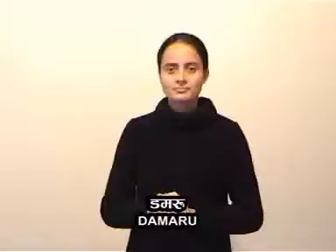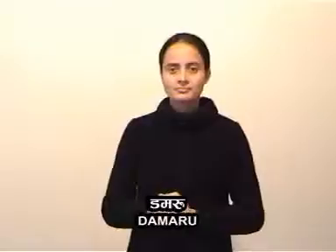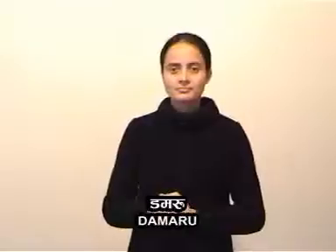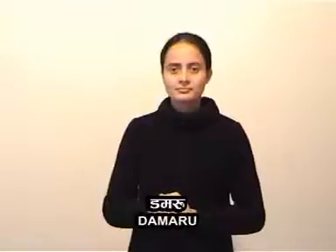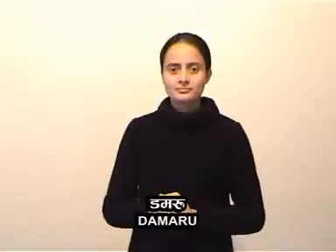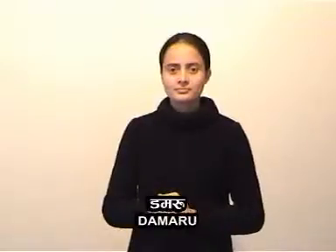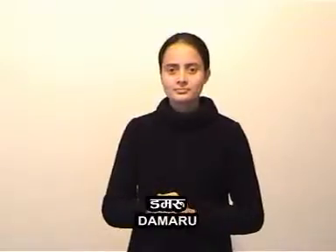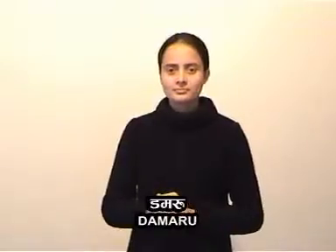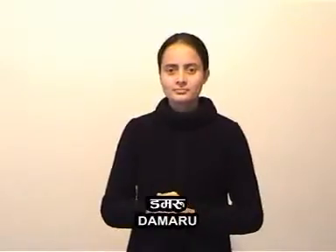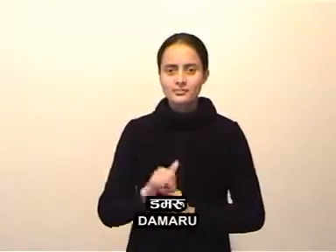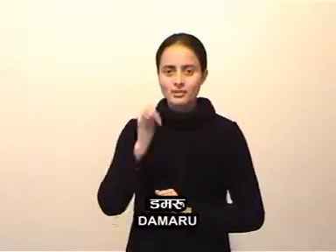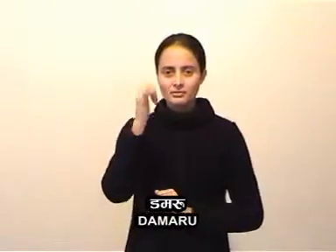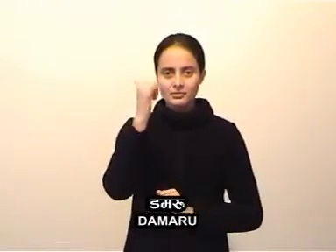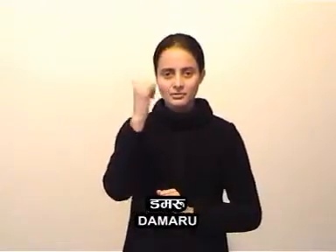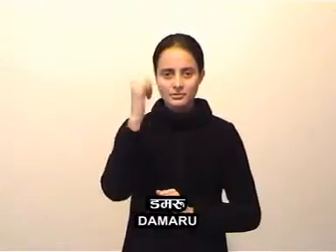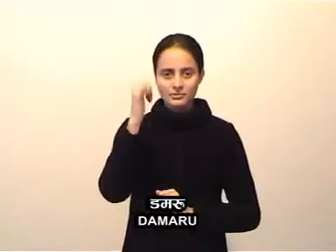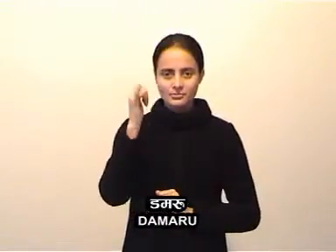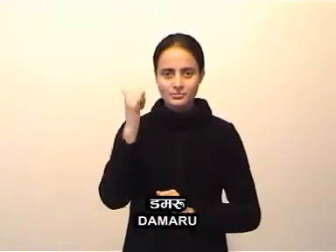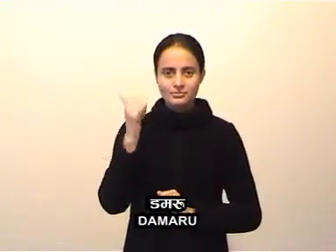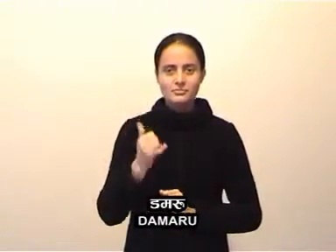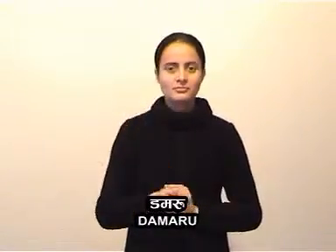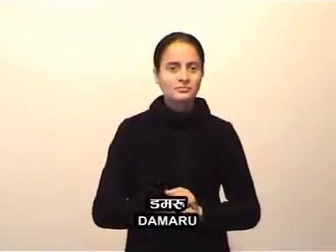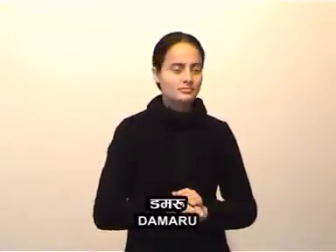damaru